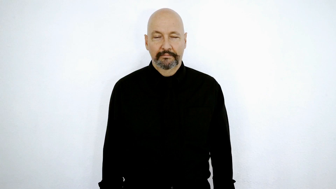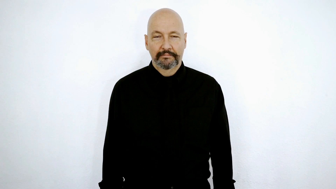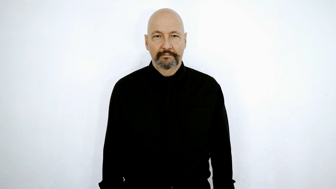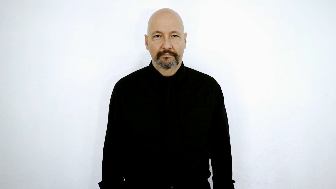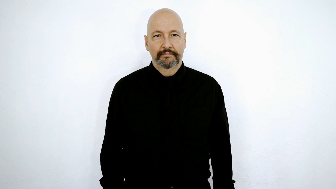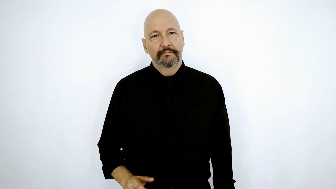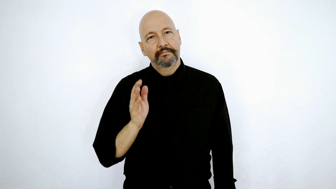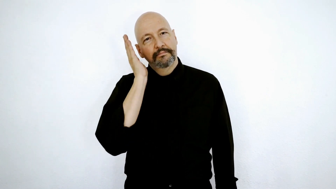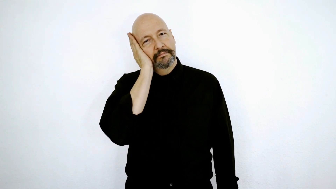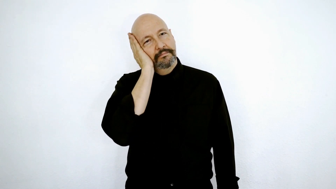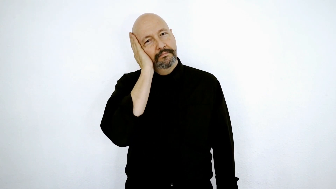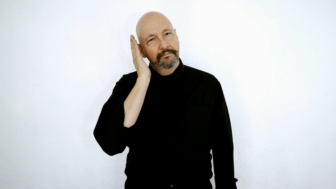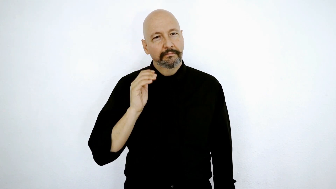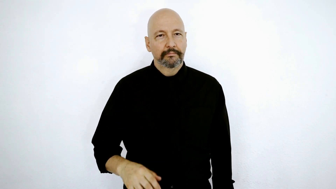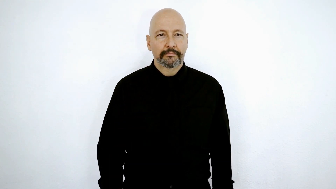BED